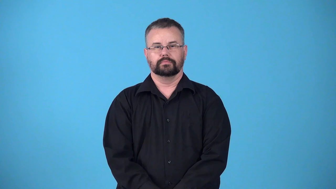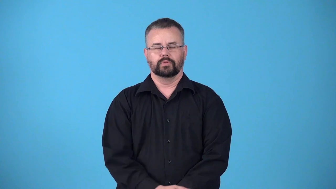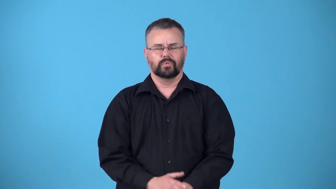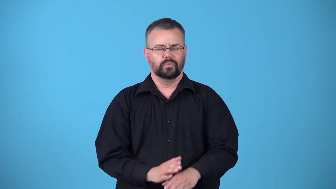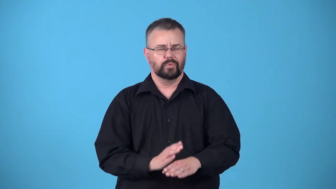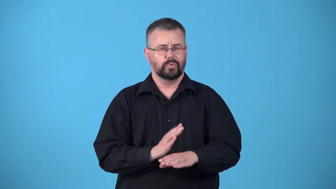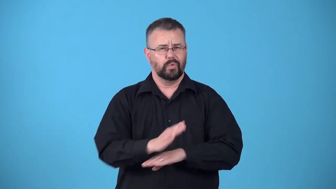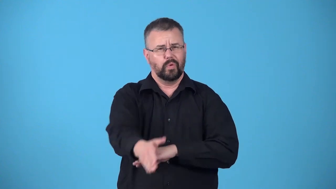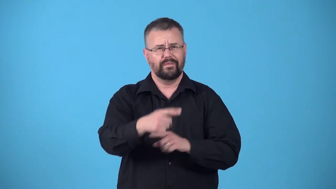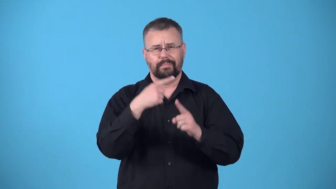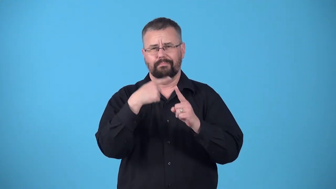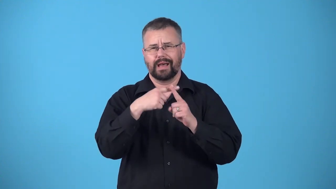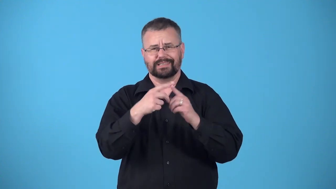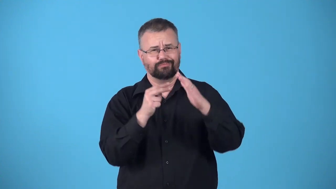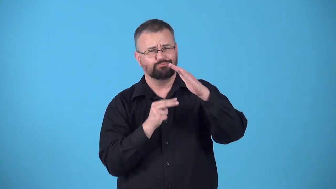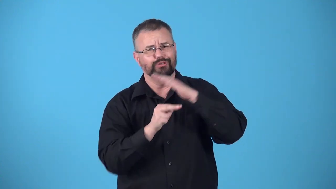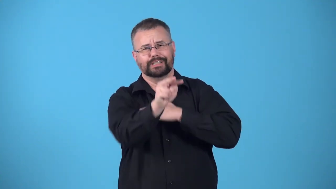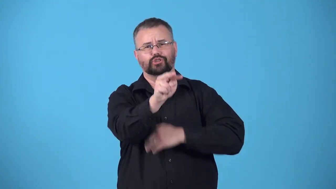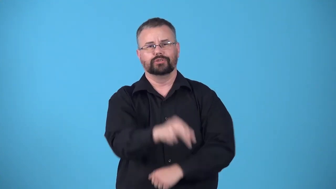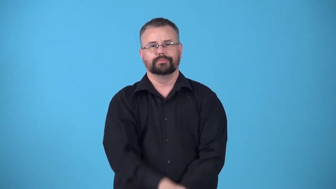blue skies